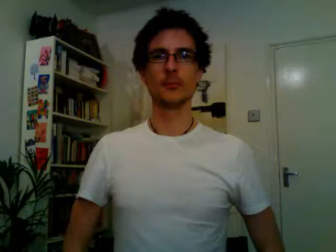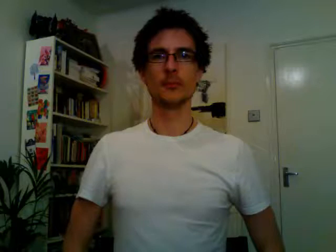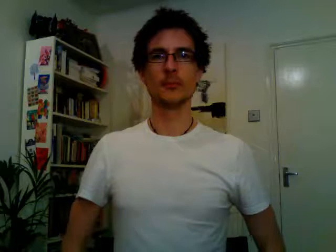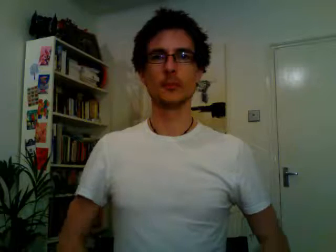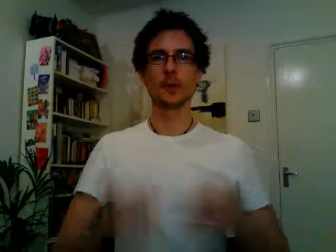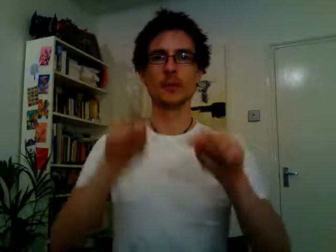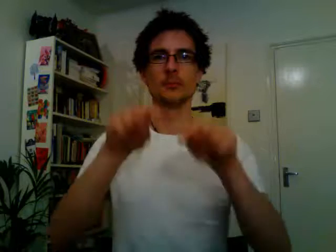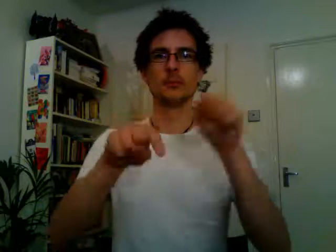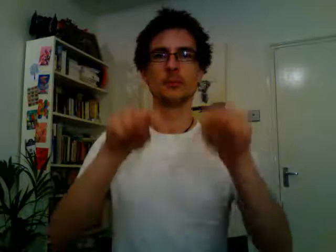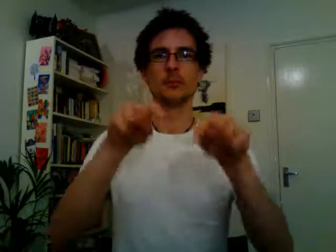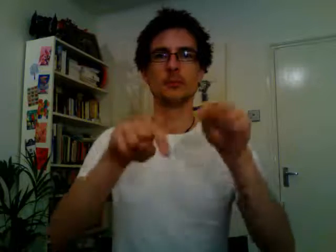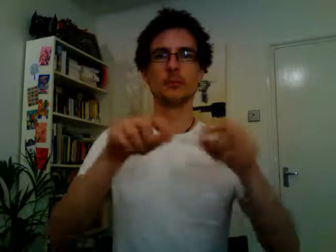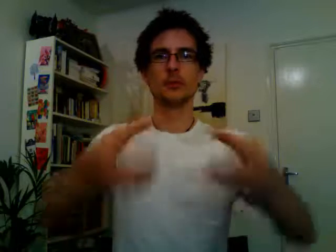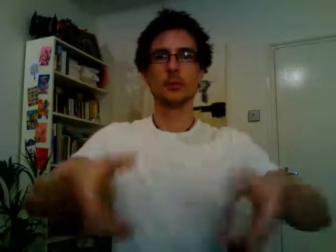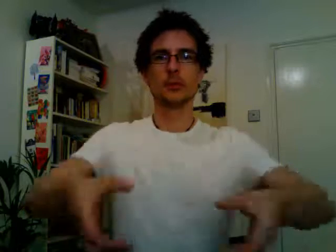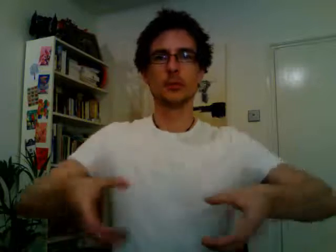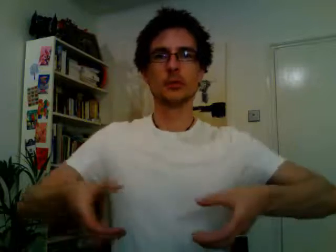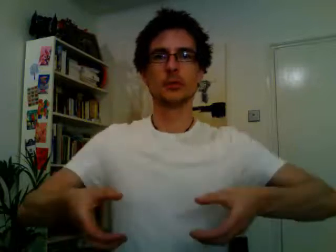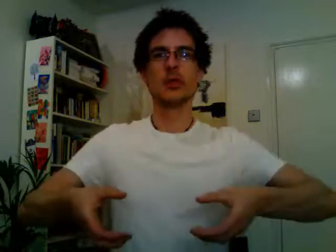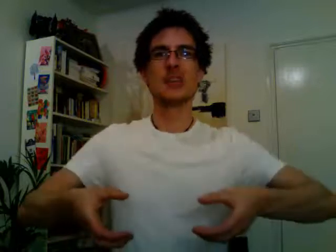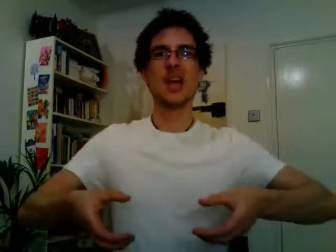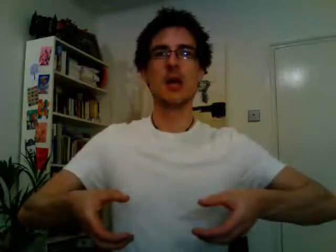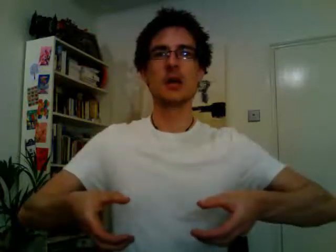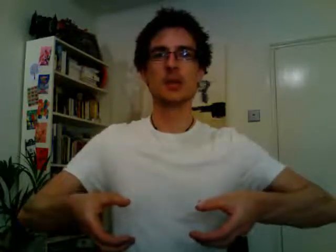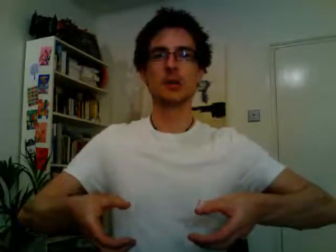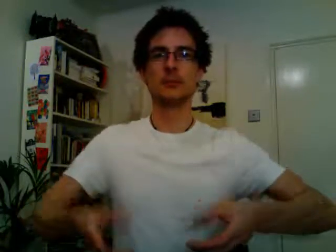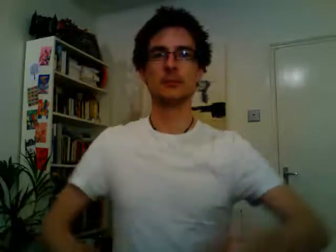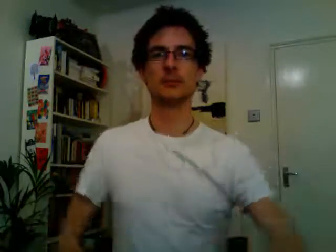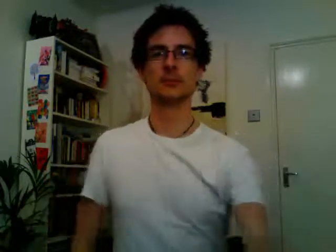till